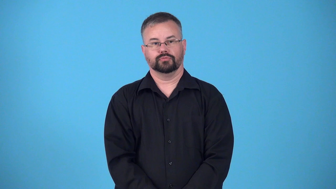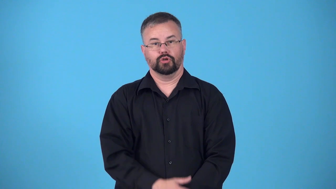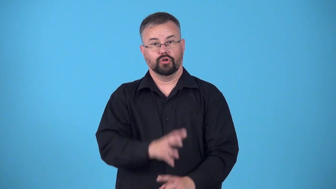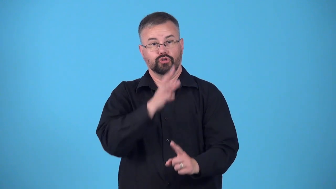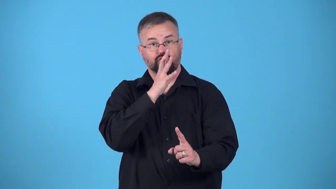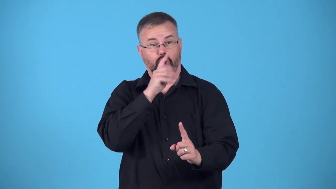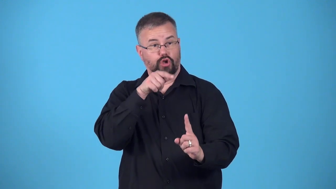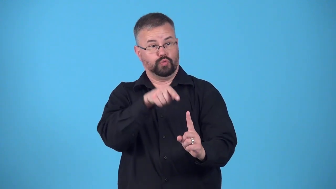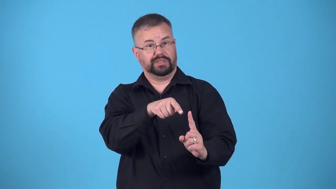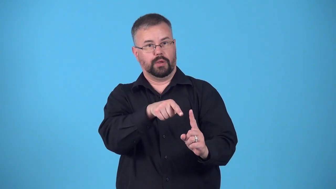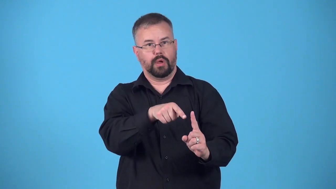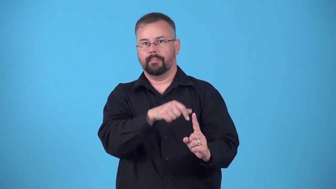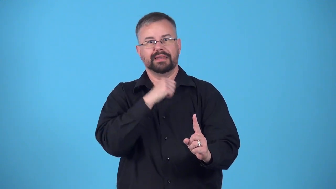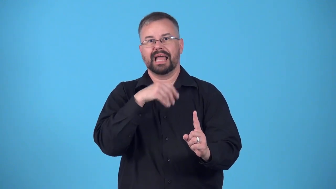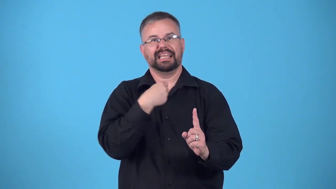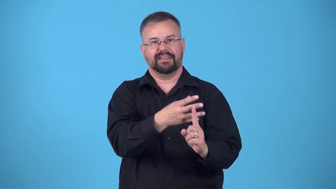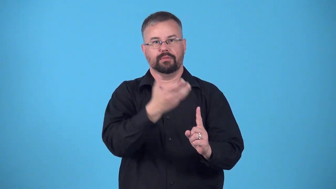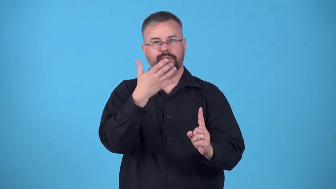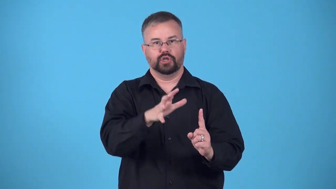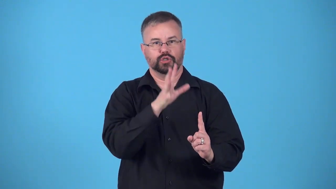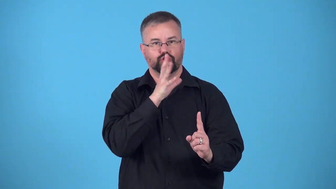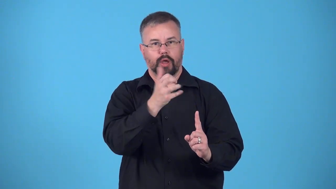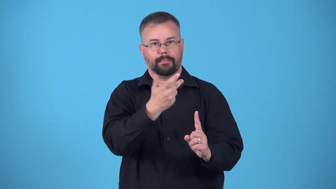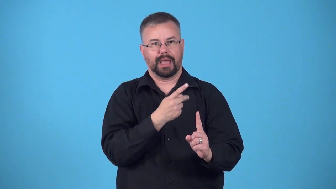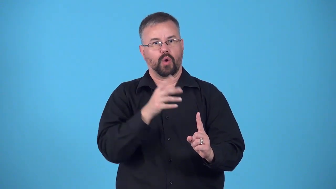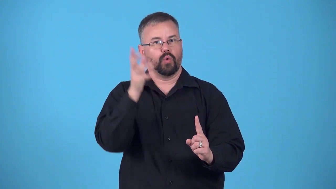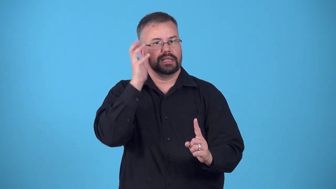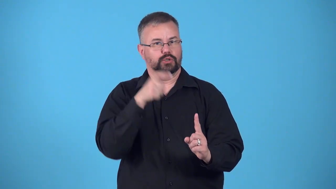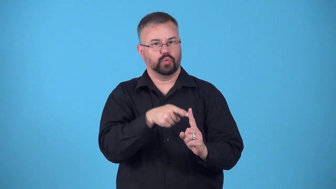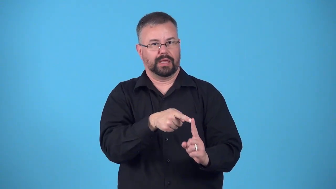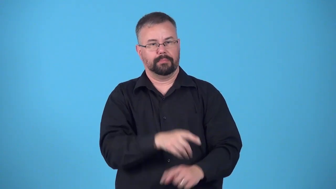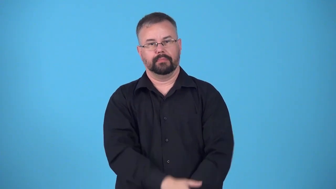talk at